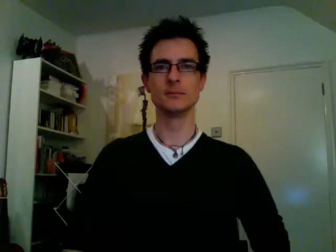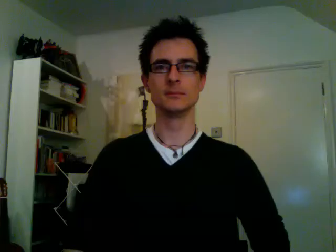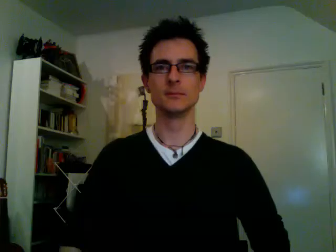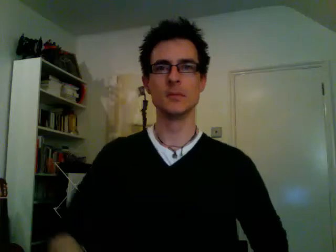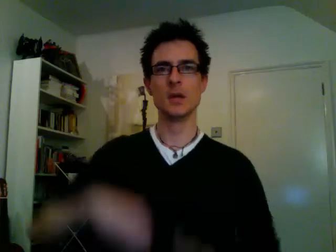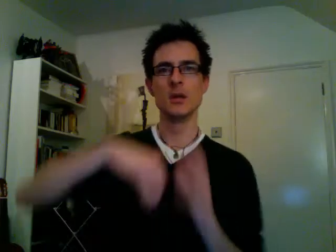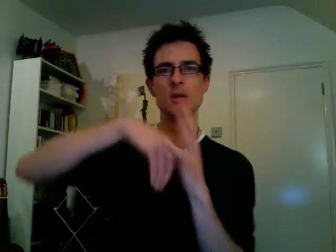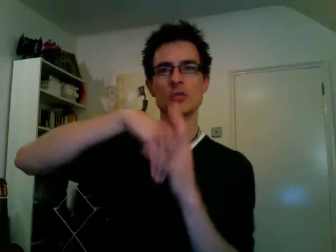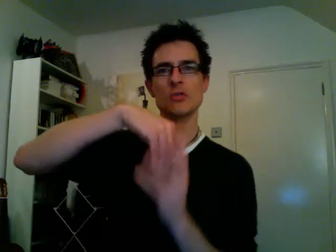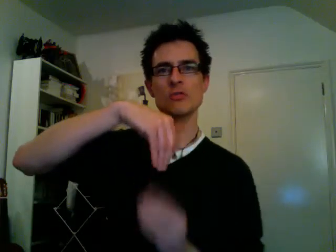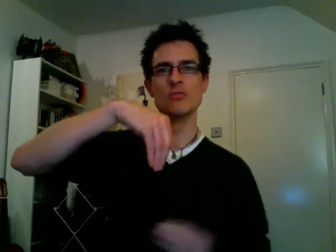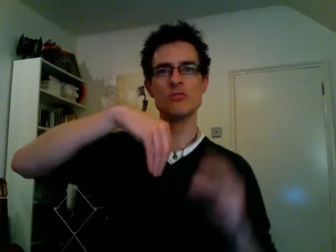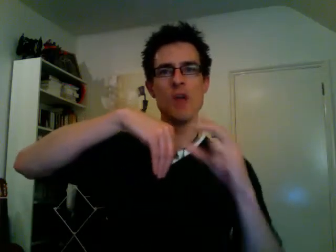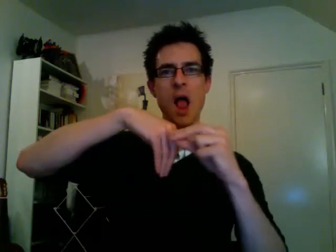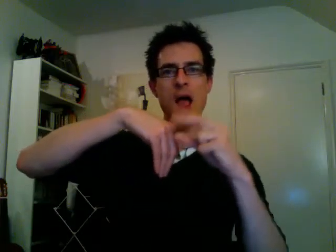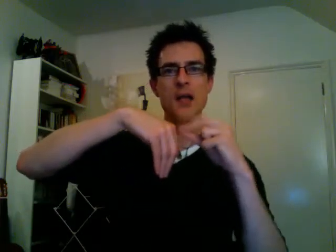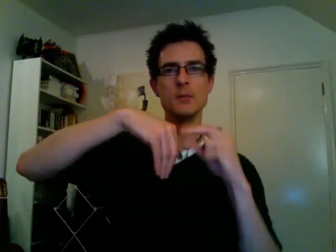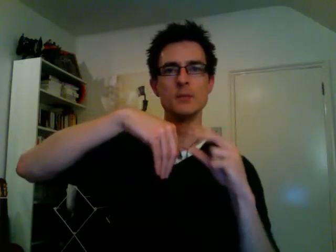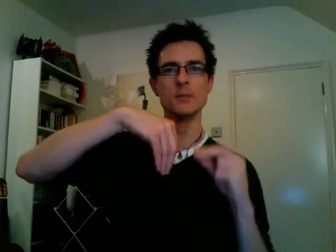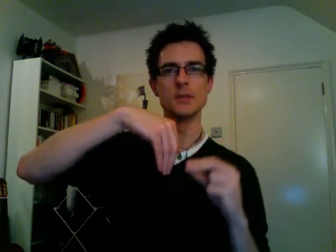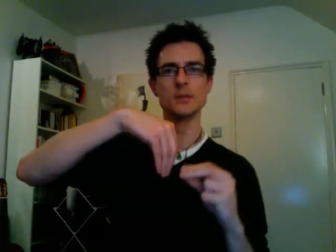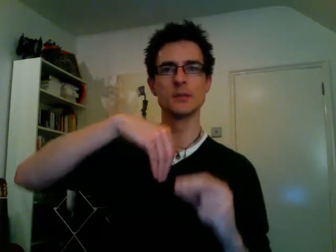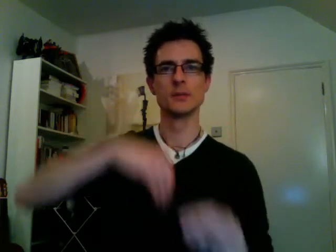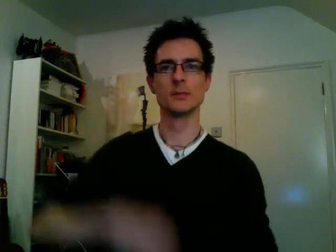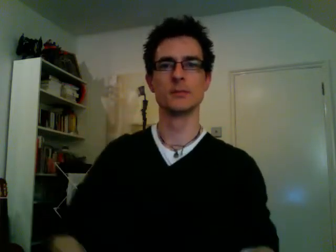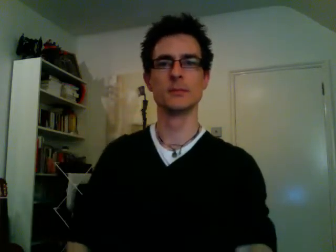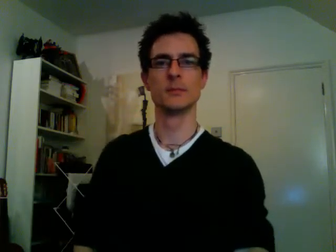grapes